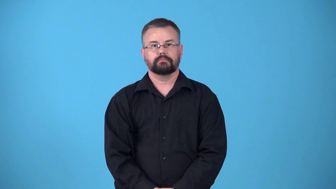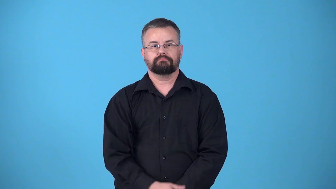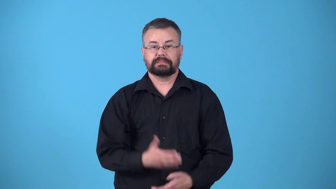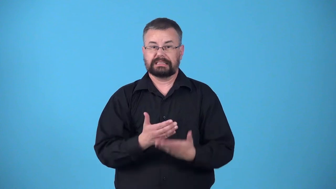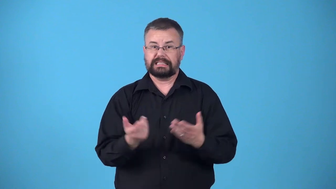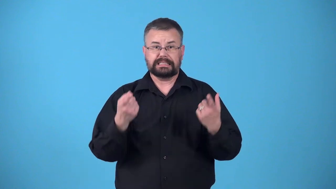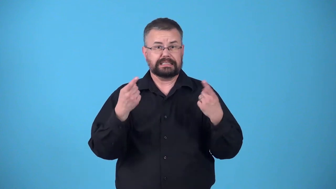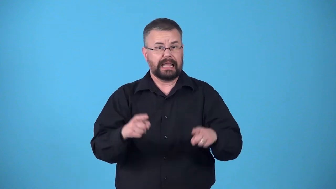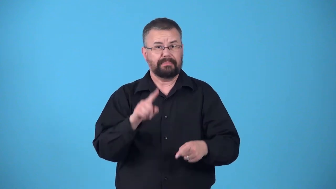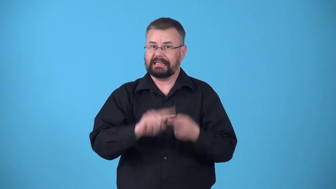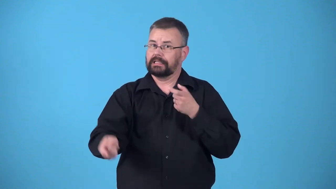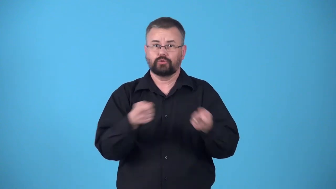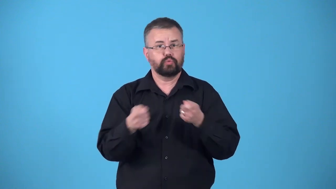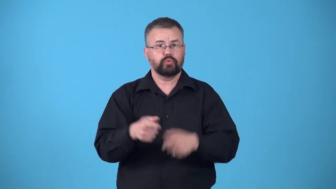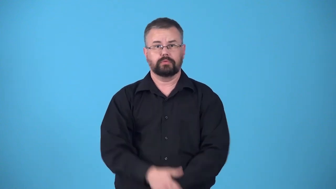fickle finger of fate